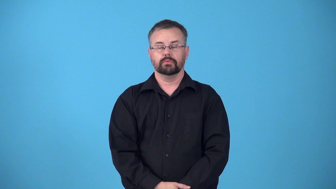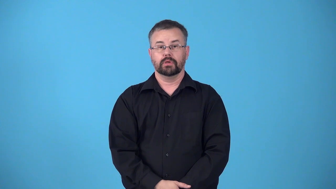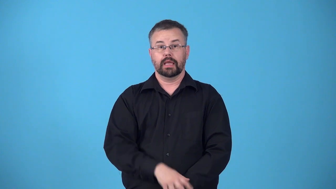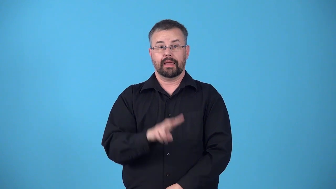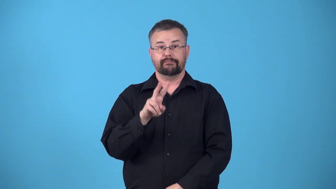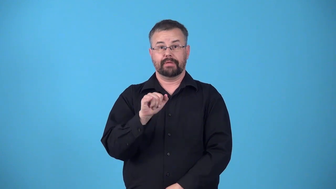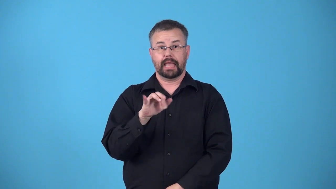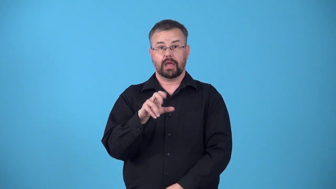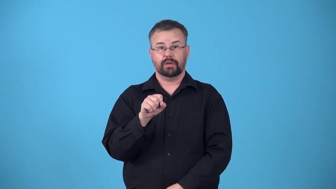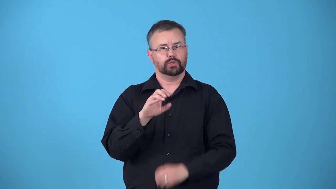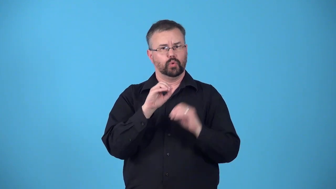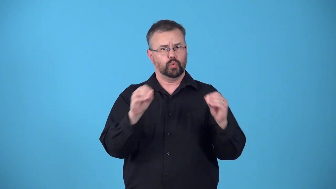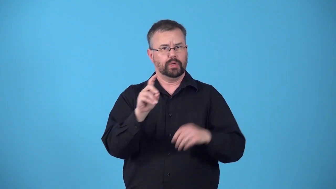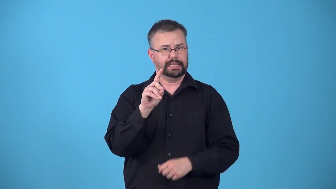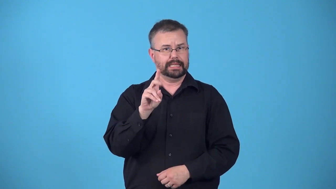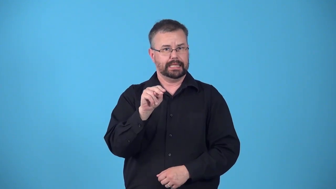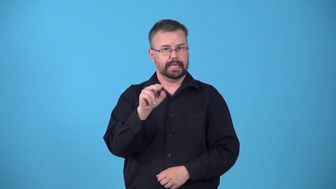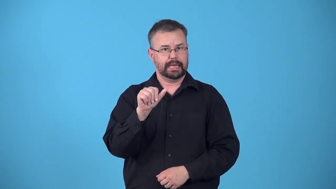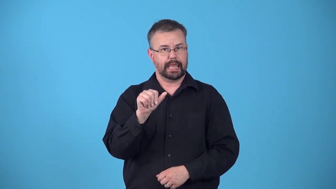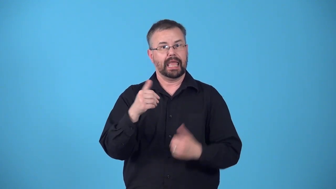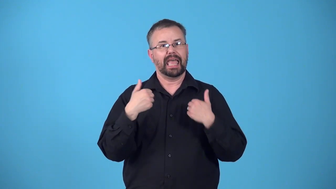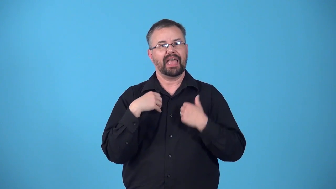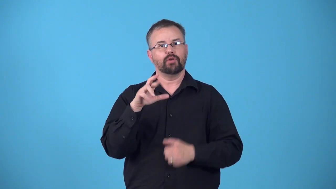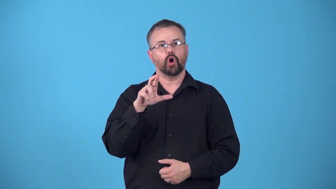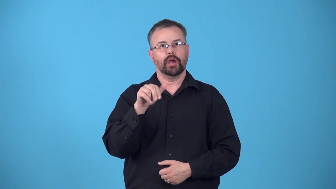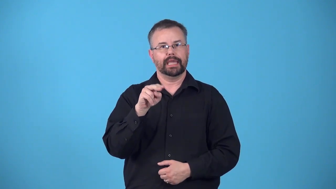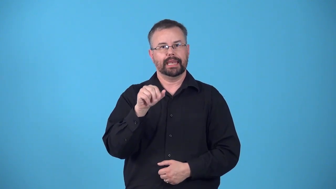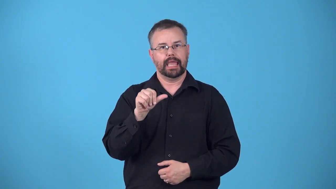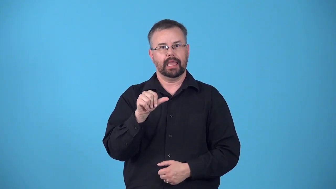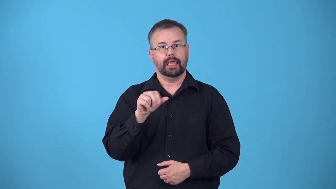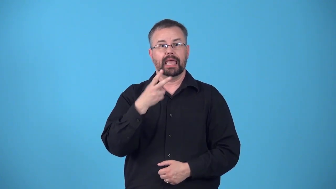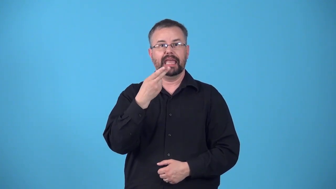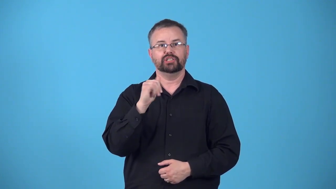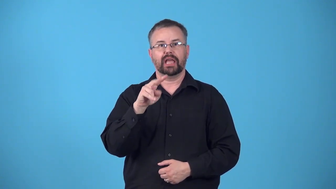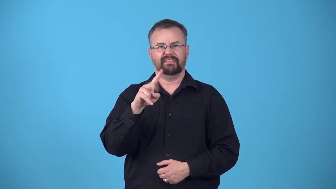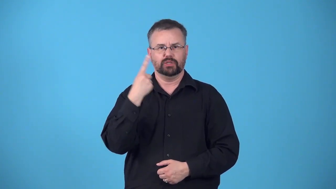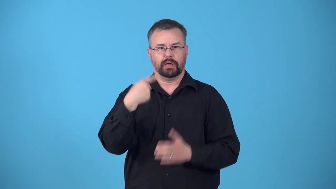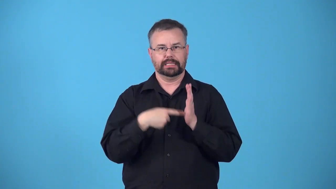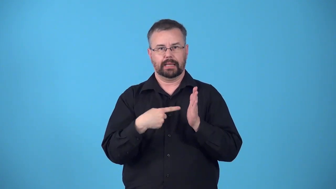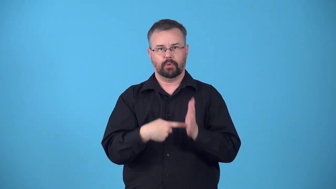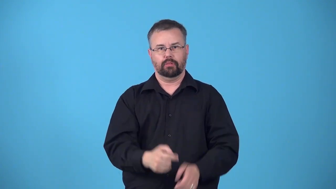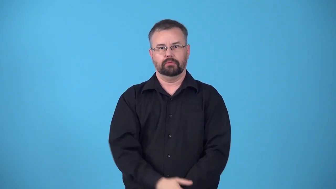retrovirus